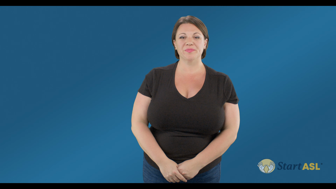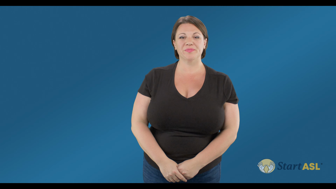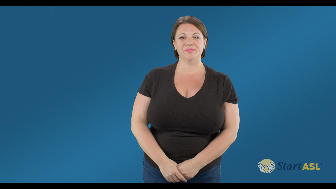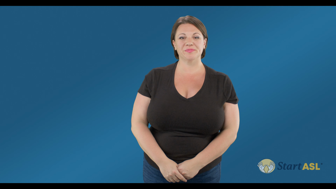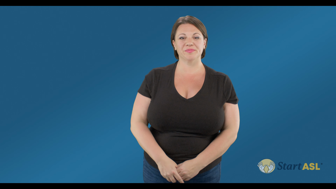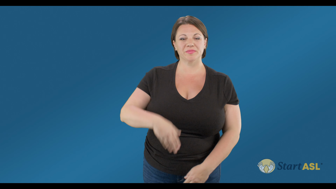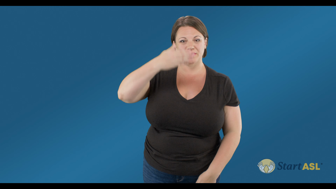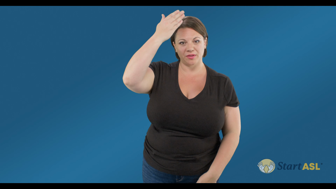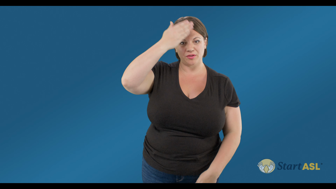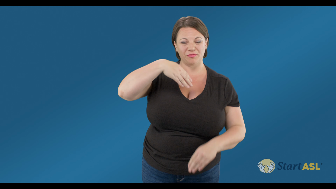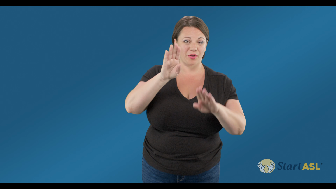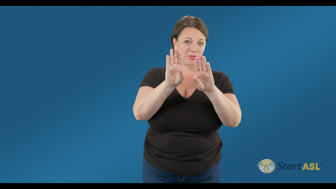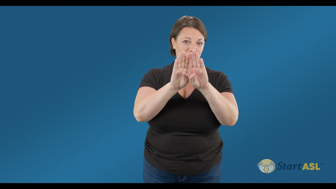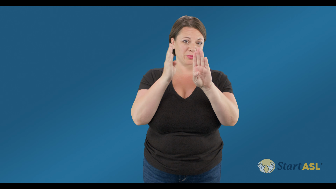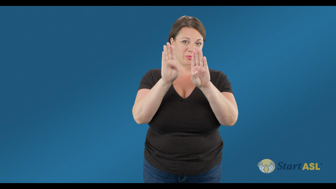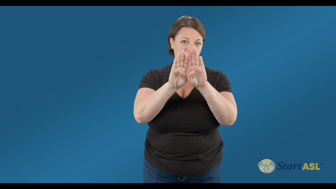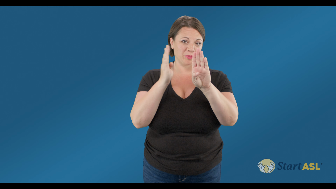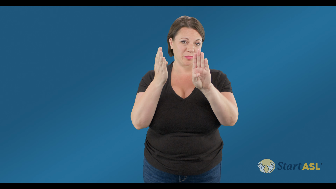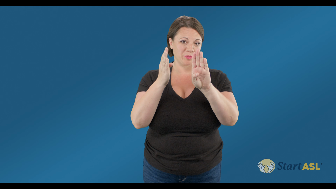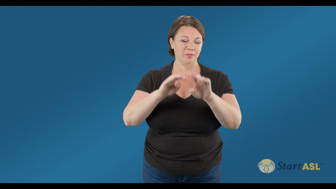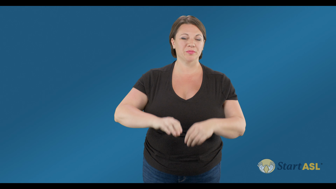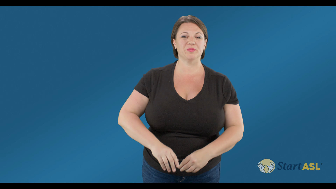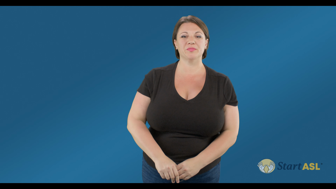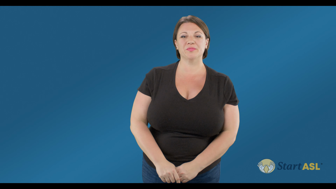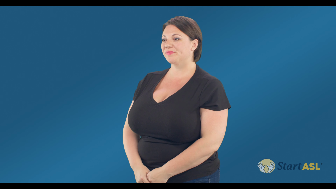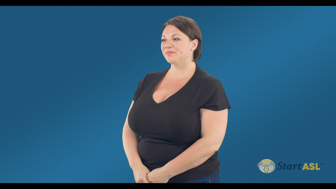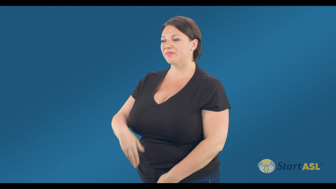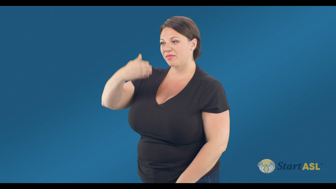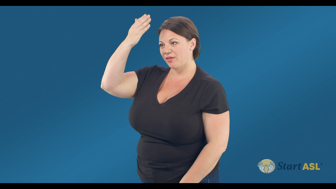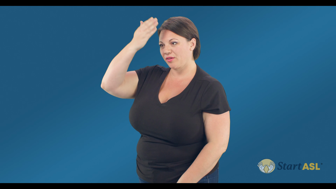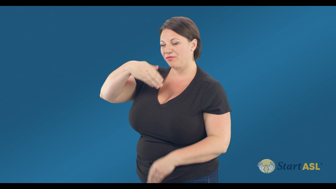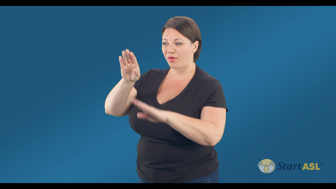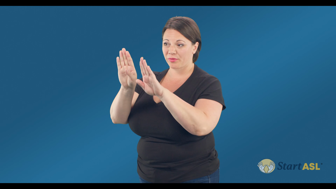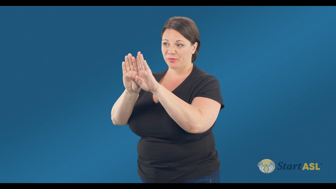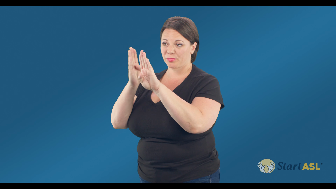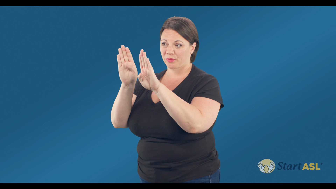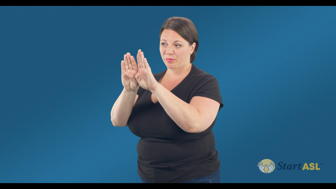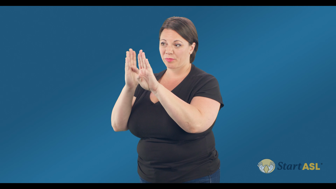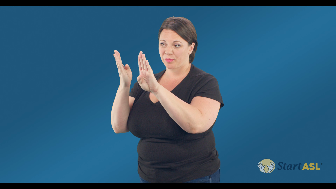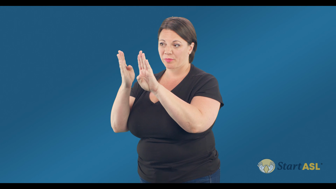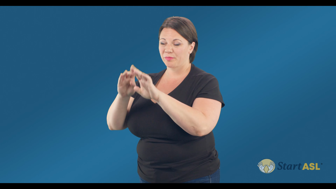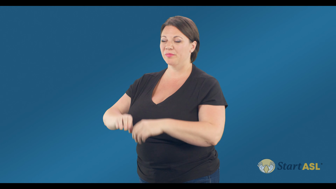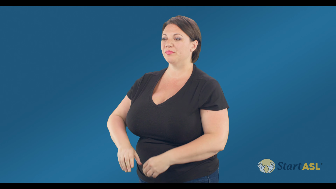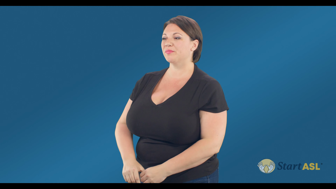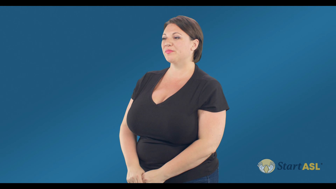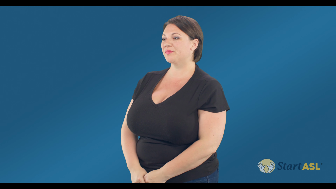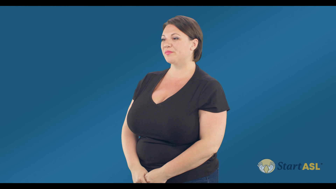front door